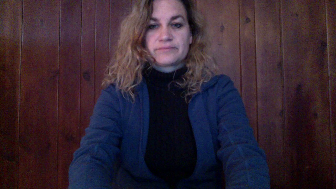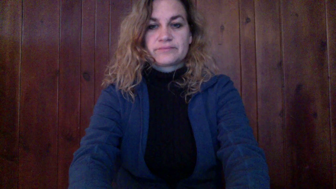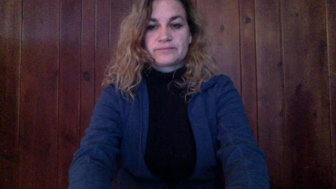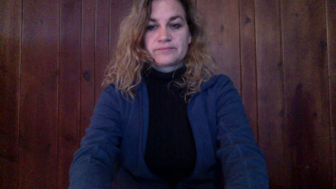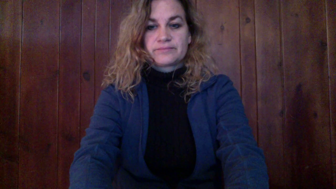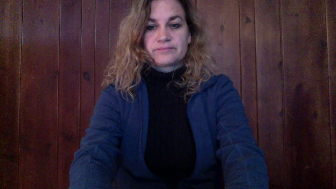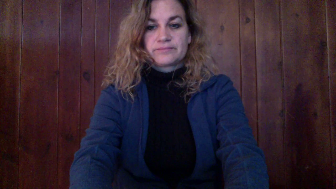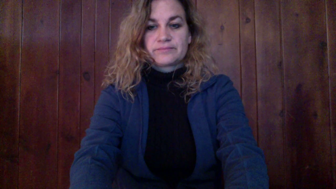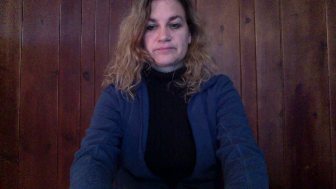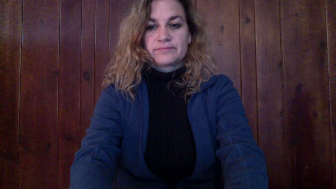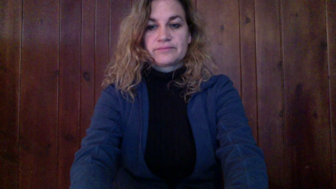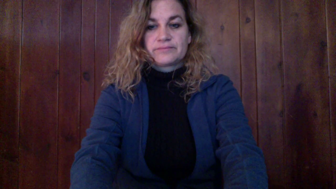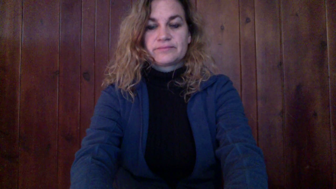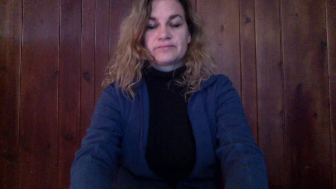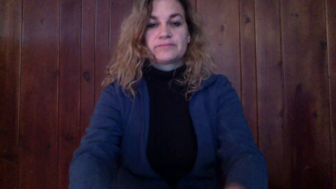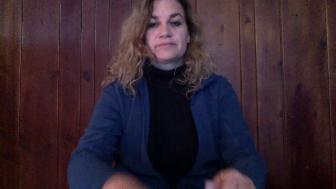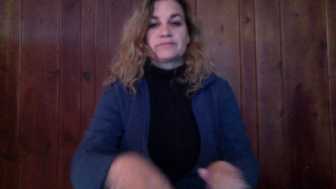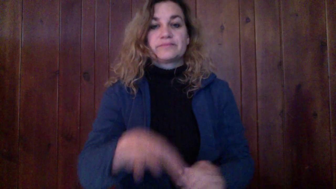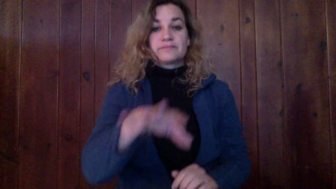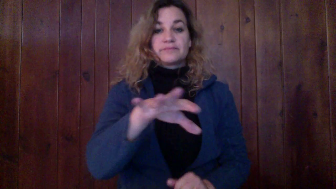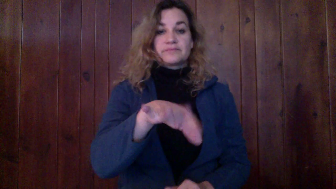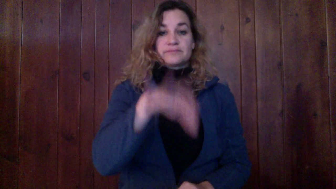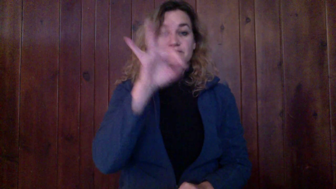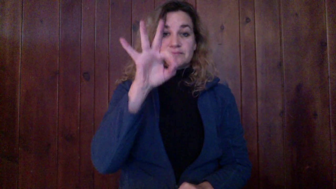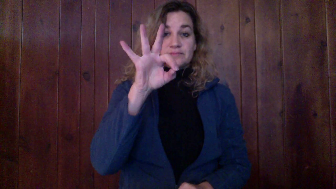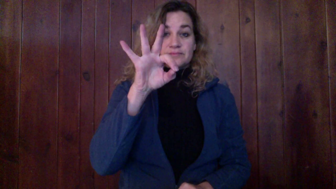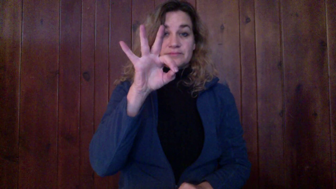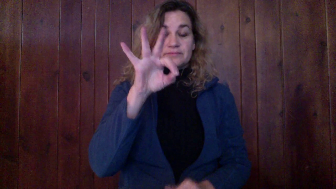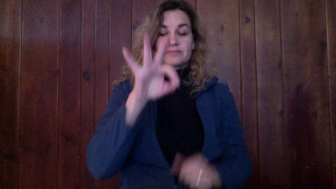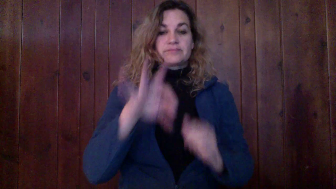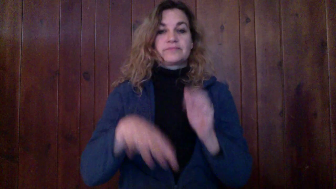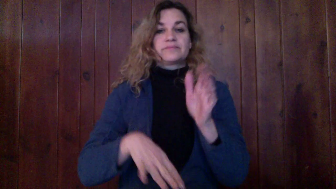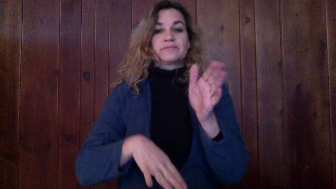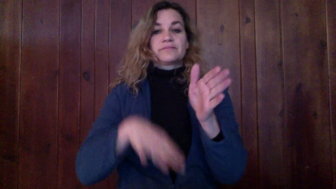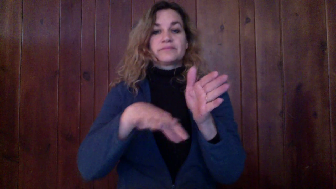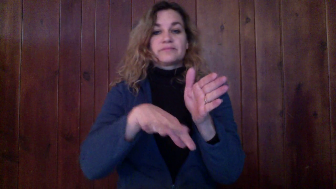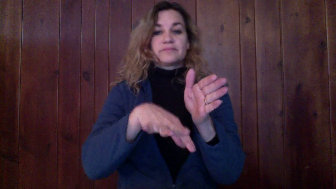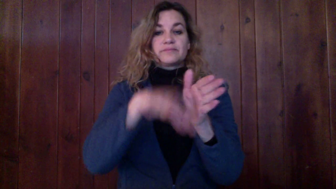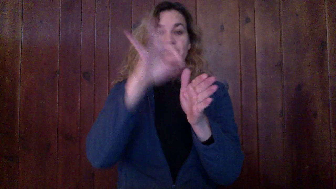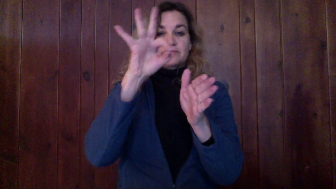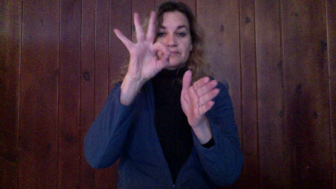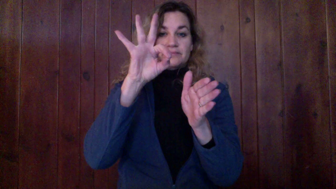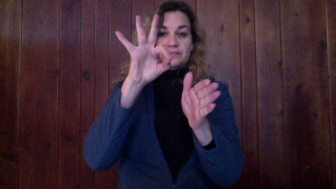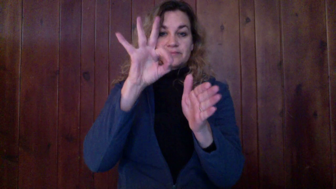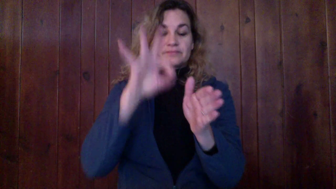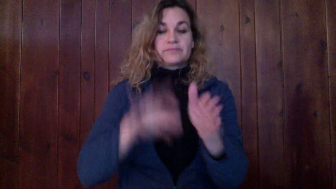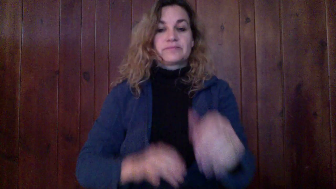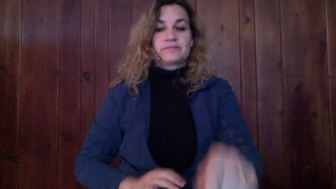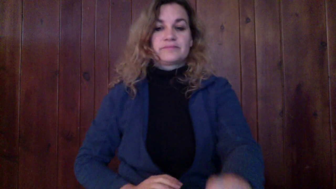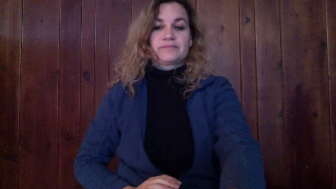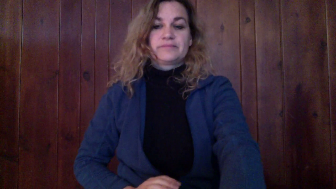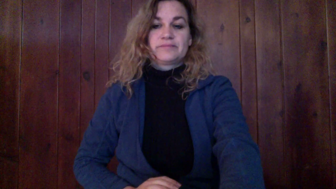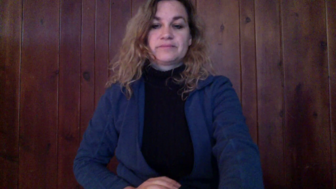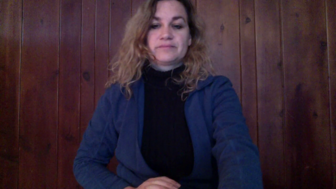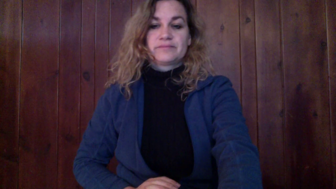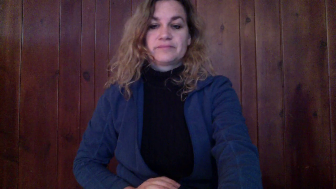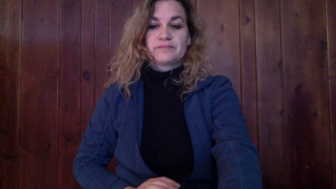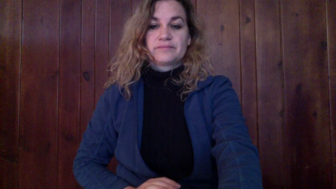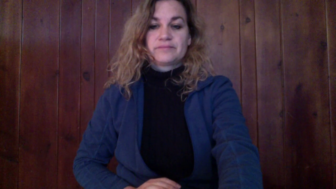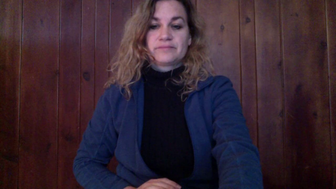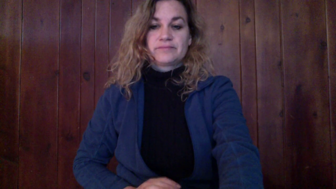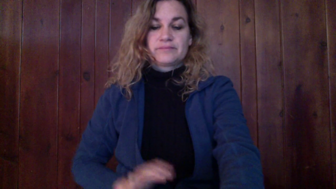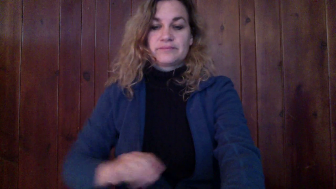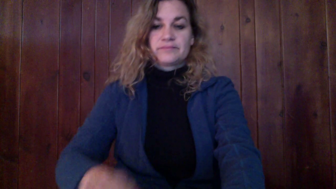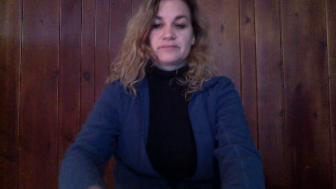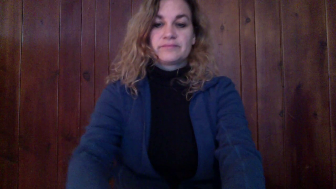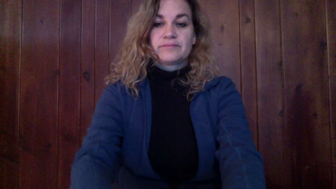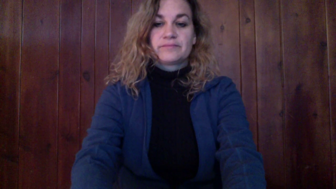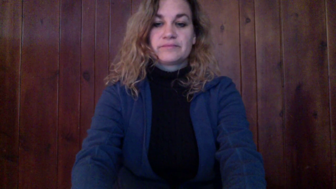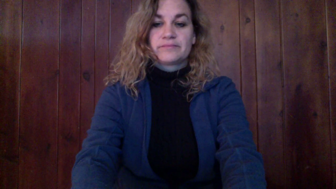FIND/DISCOVER